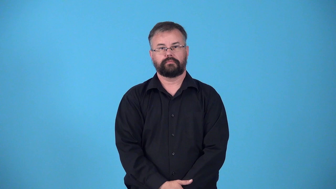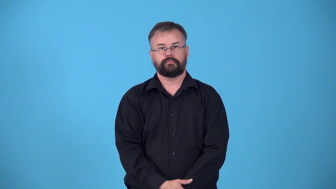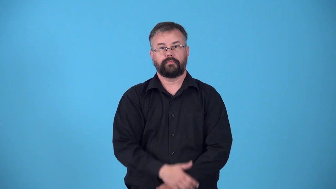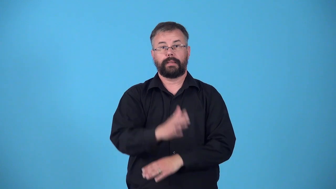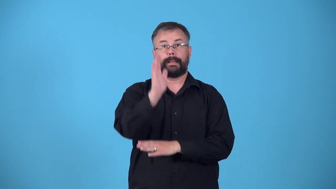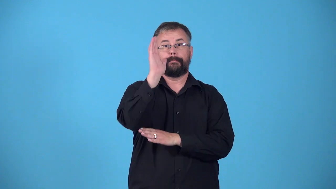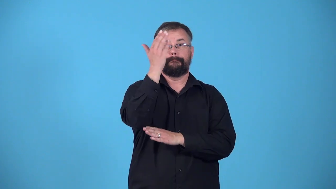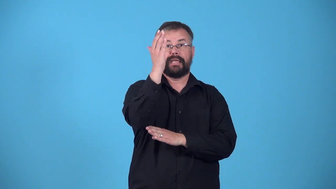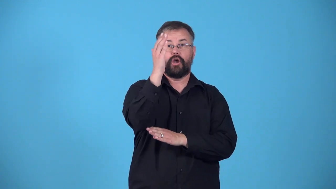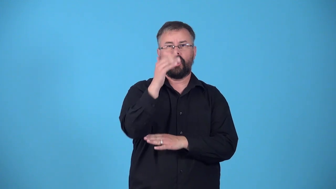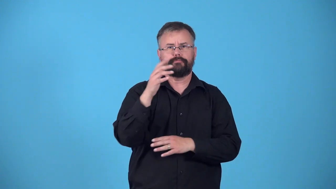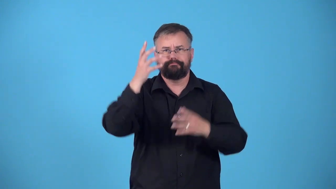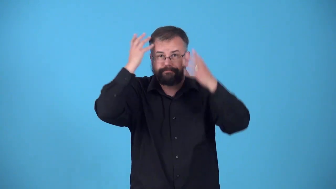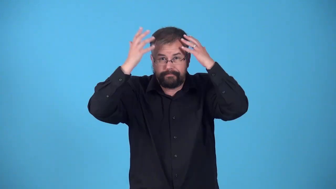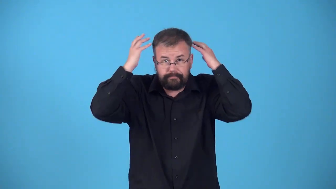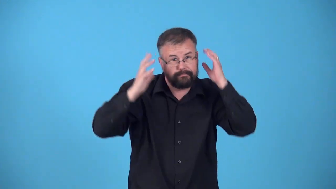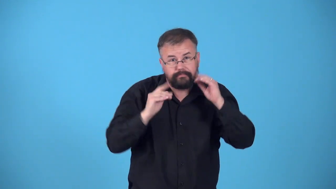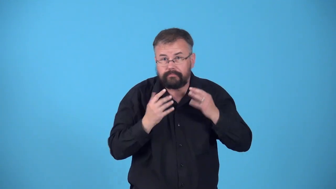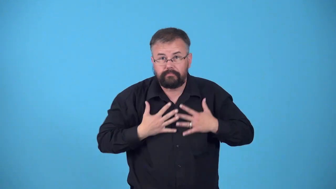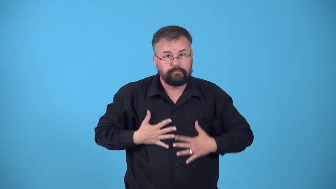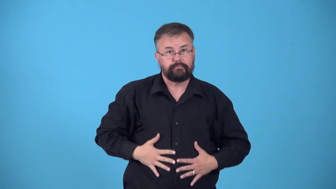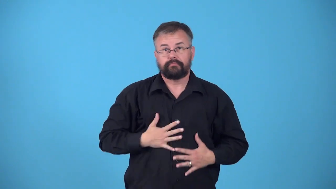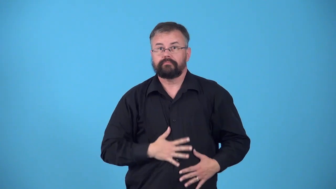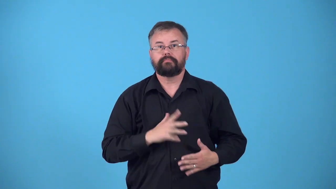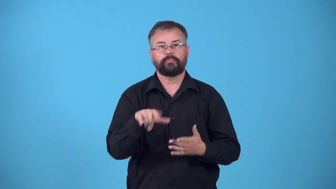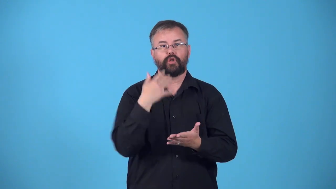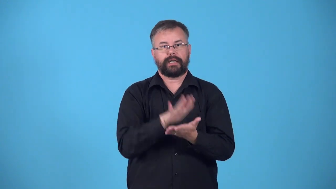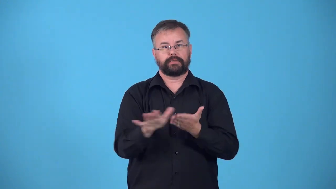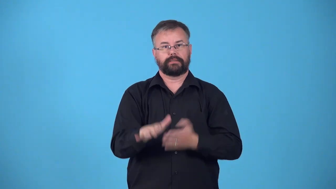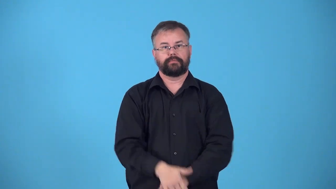primp, prink